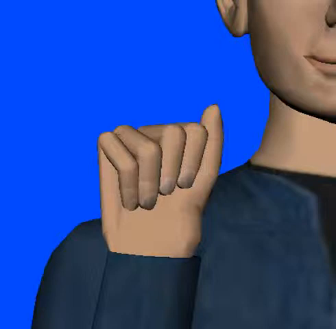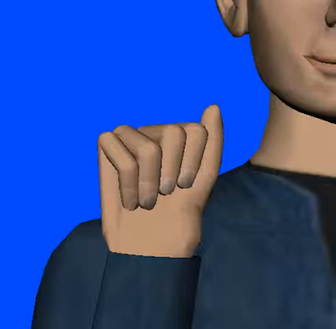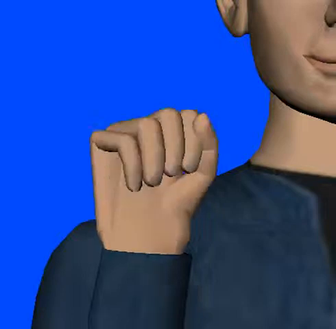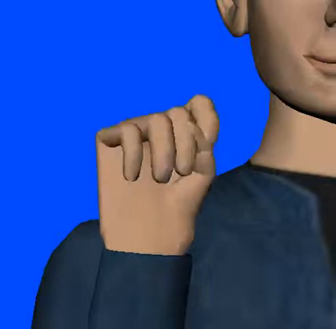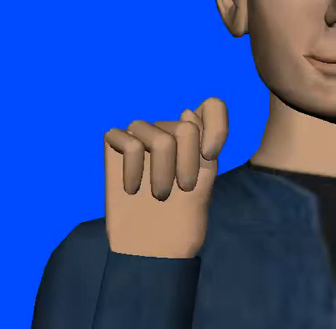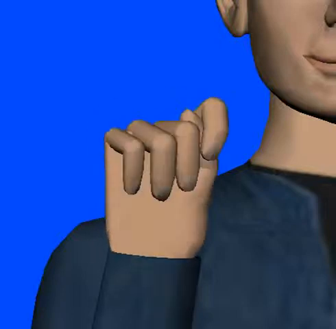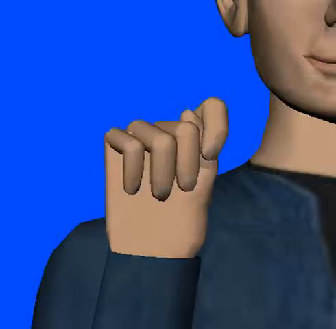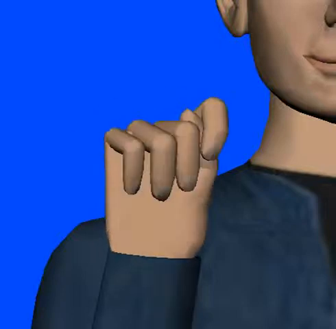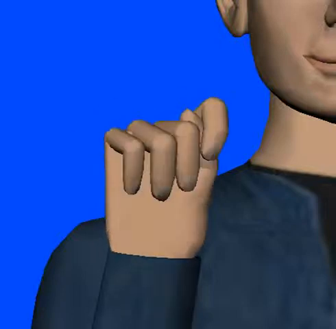at-fs